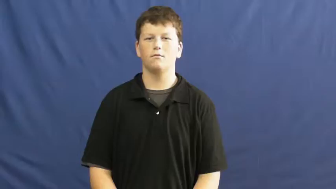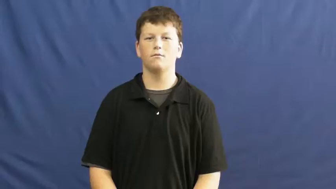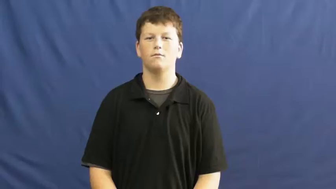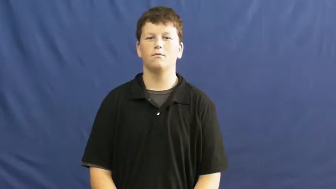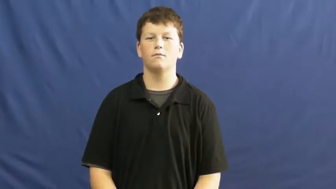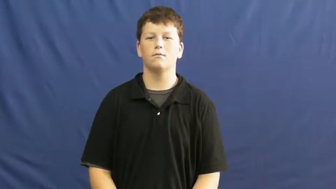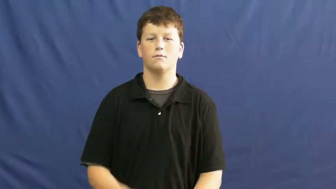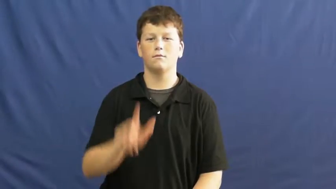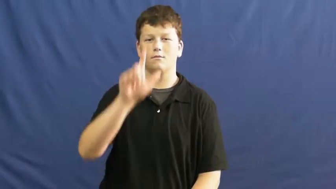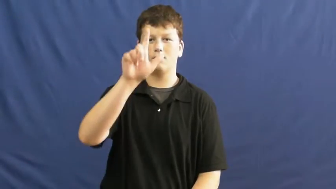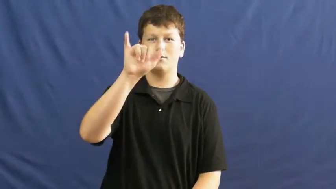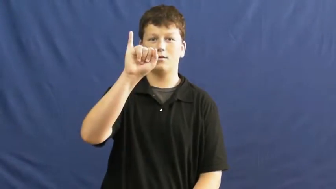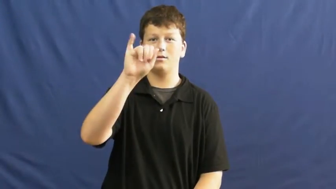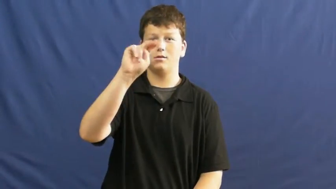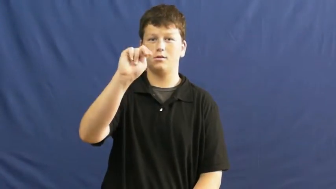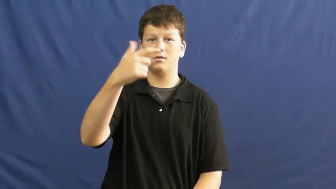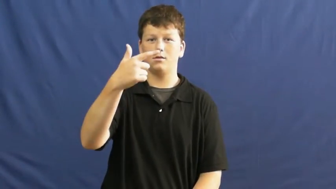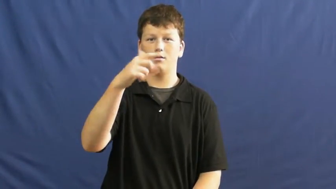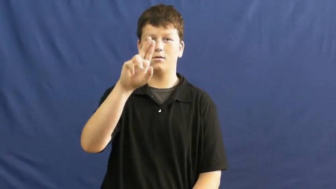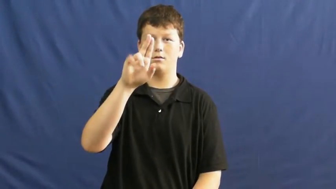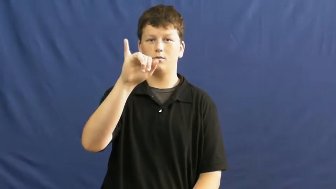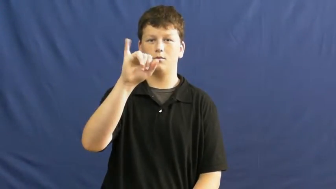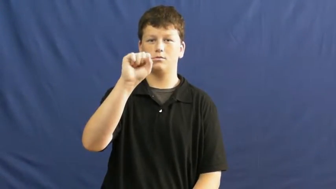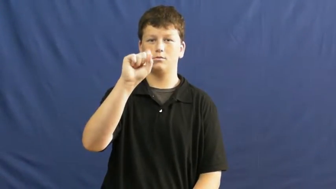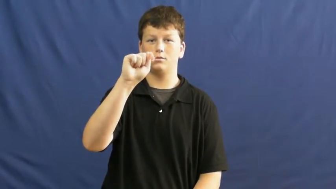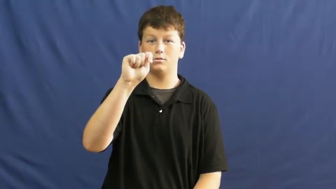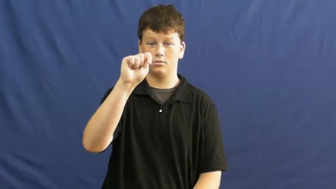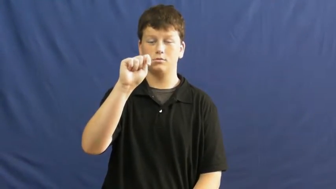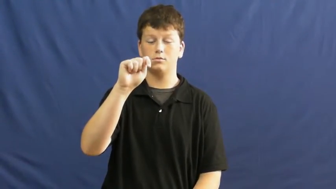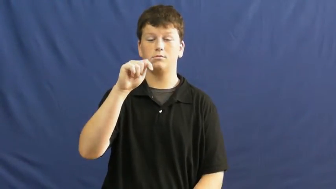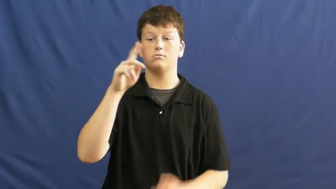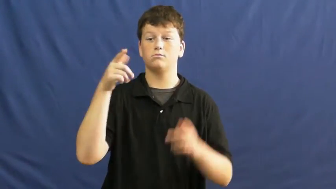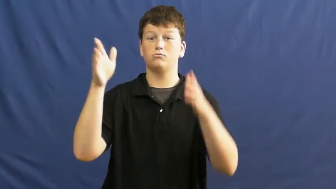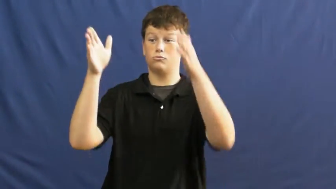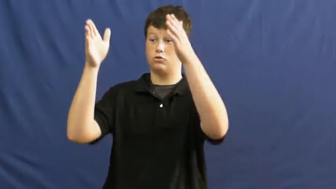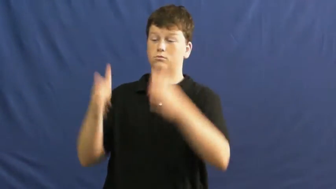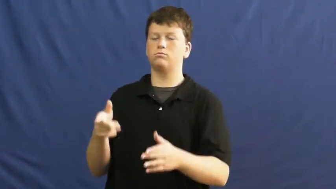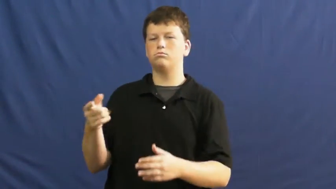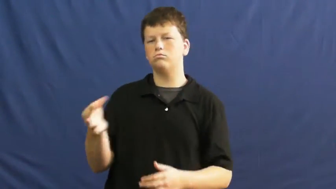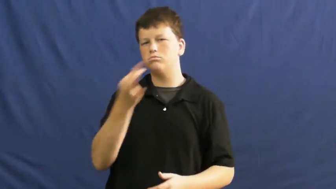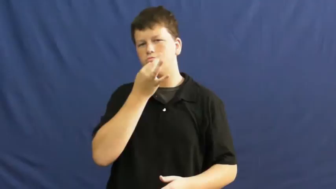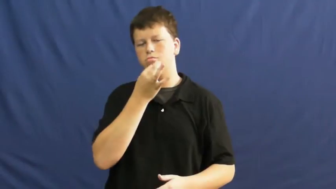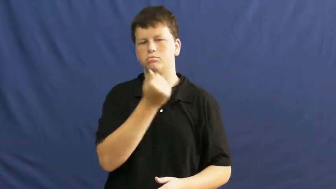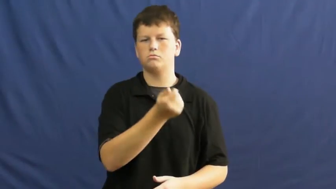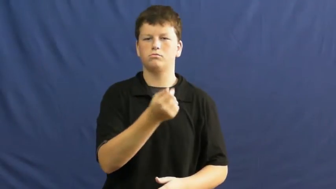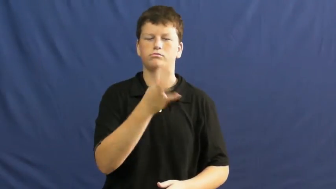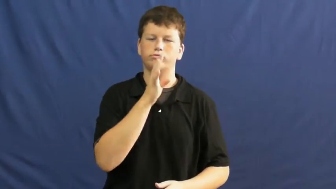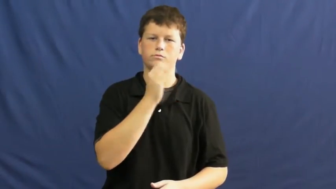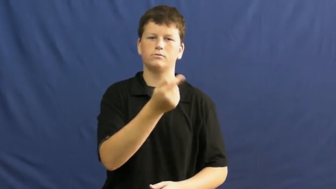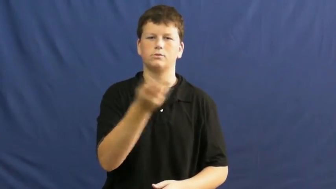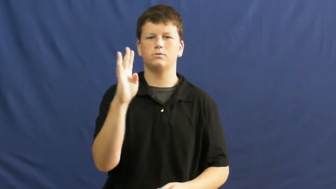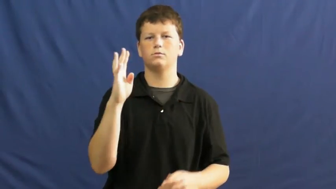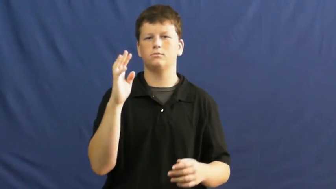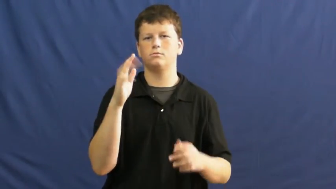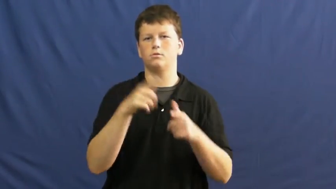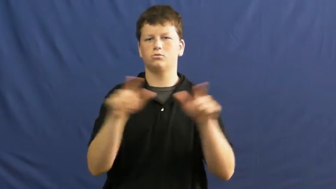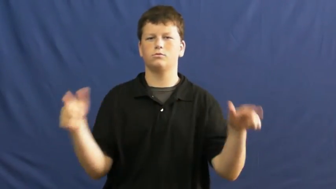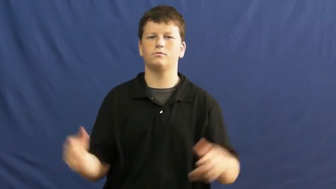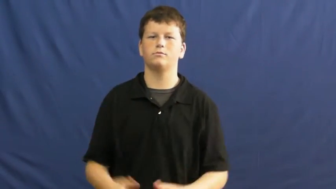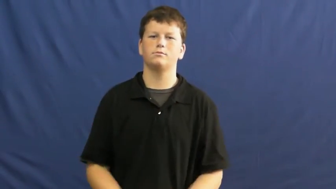linguist,grammarian,philologist